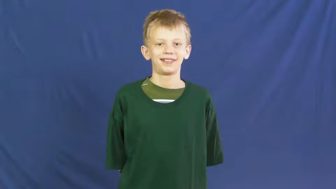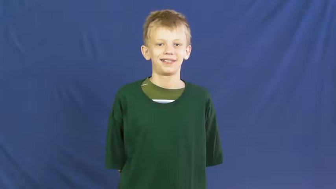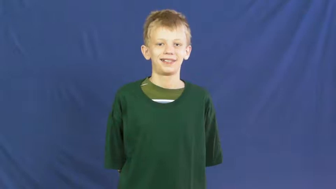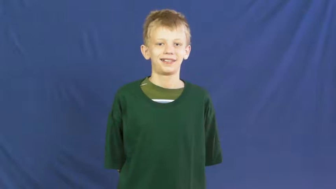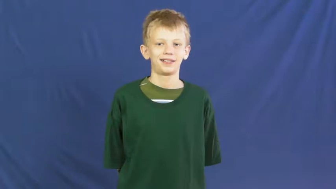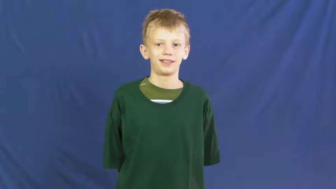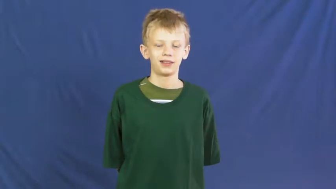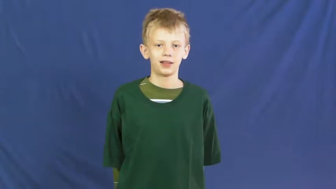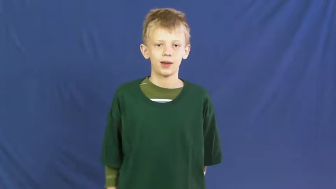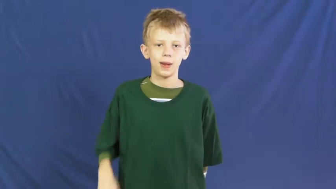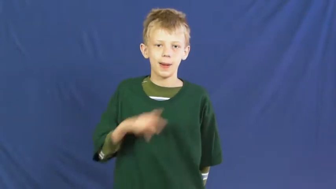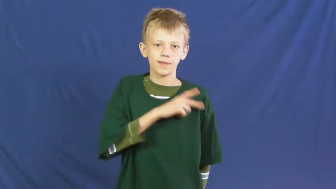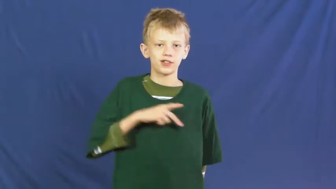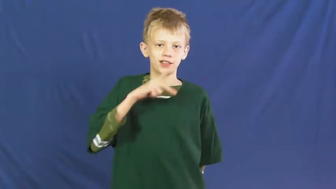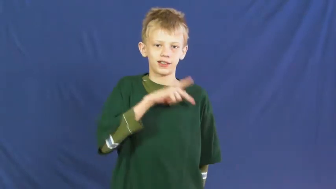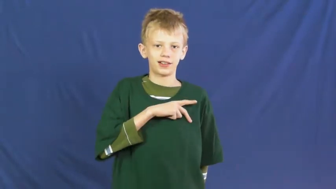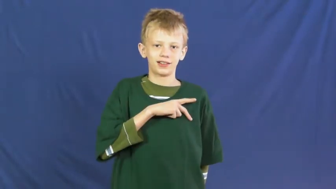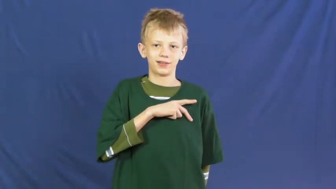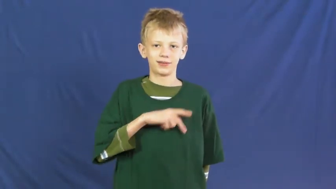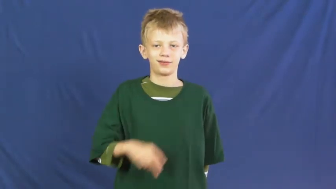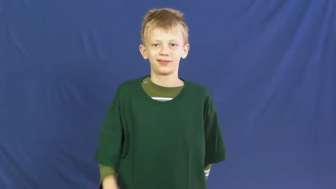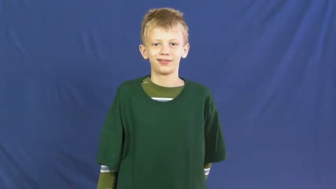personality